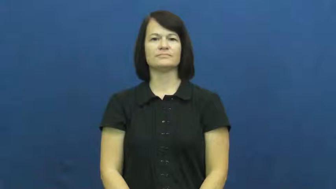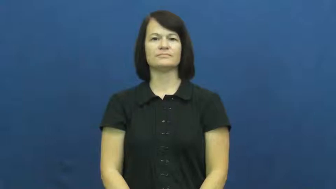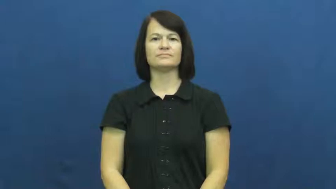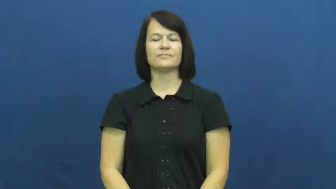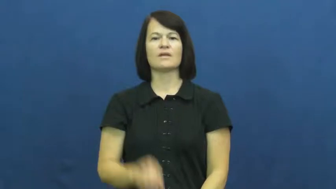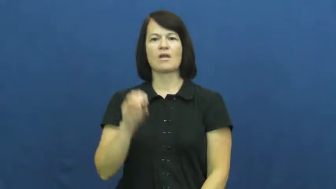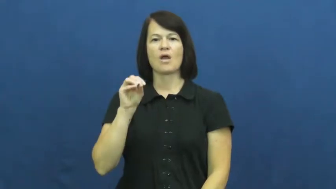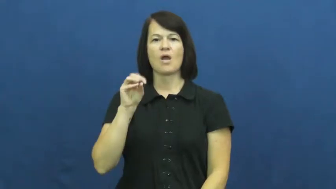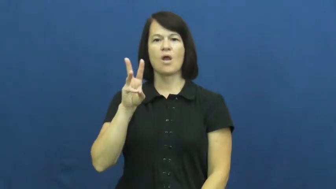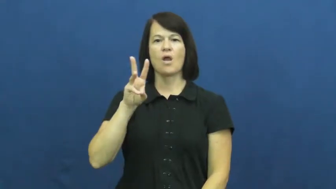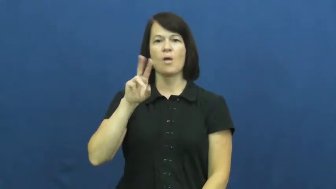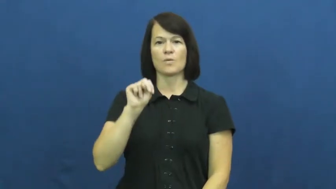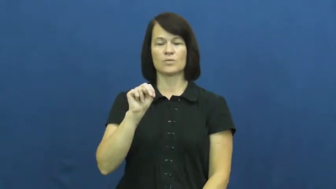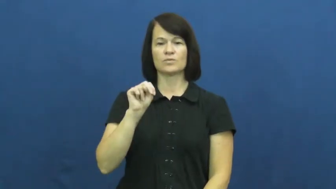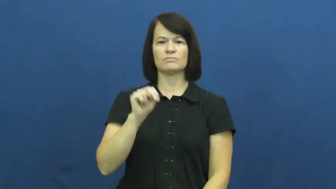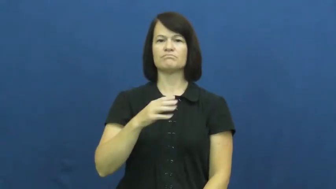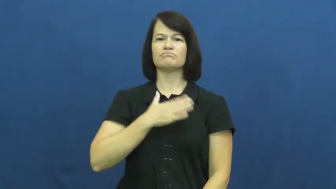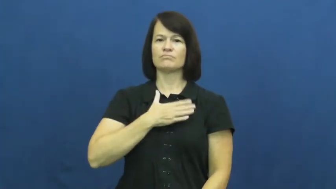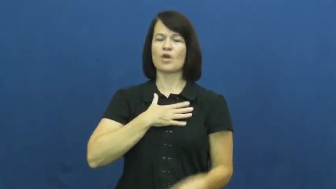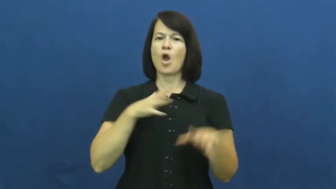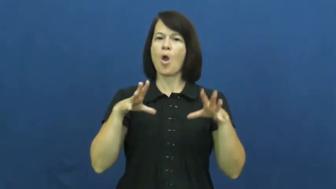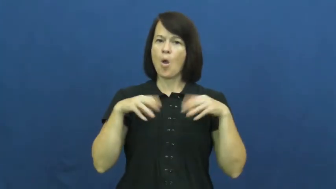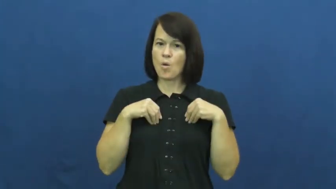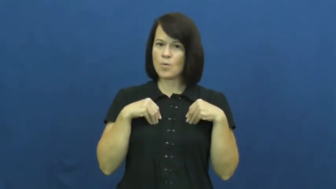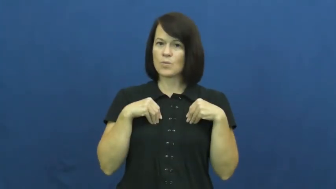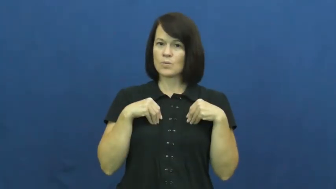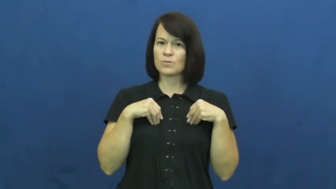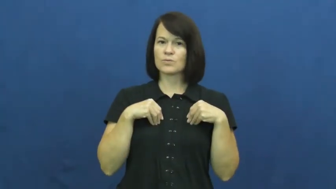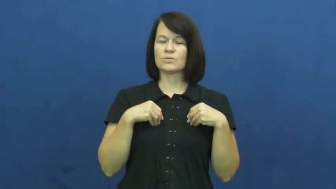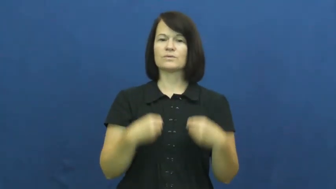own